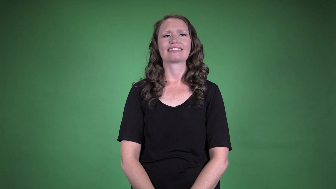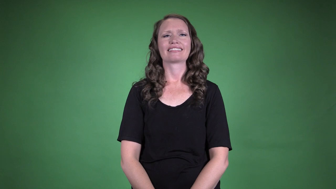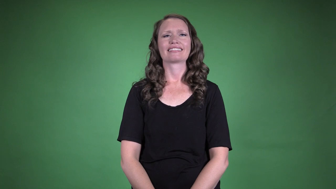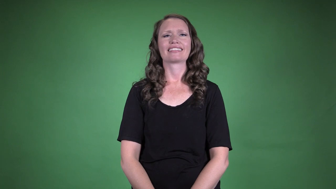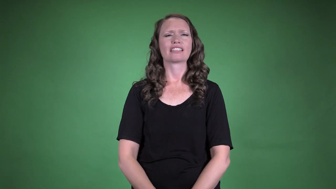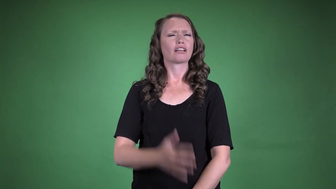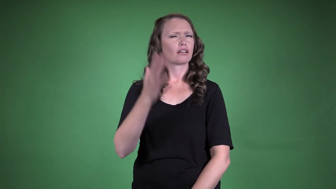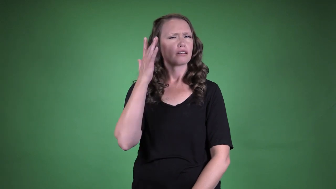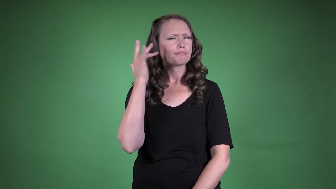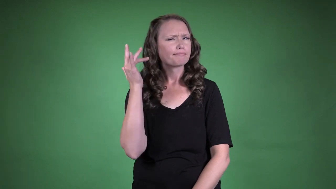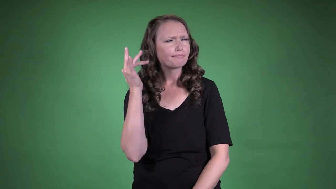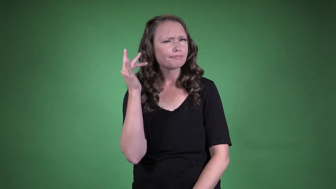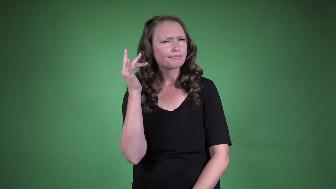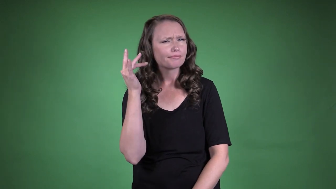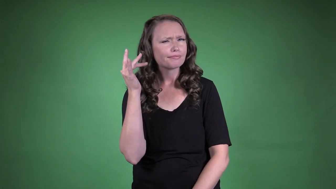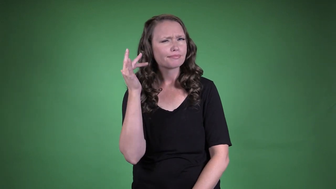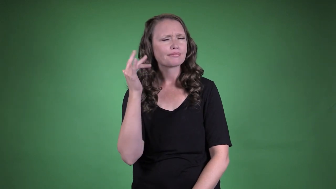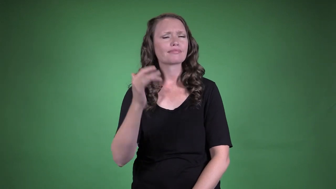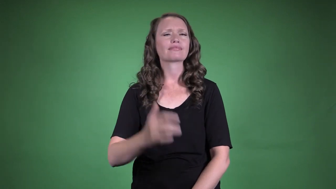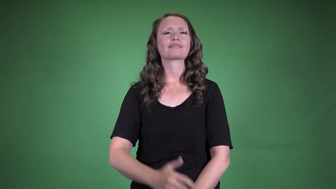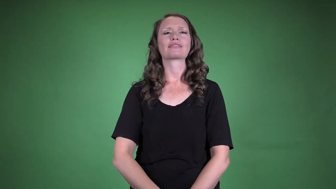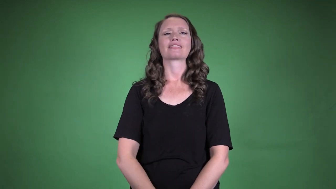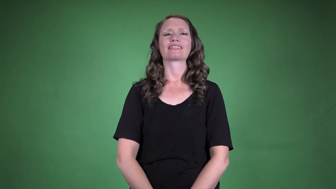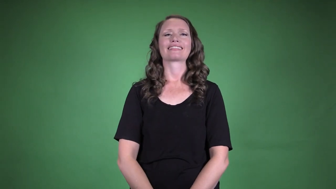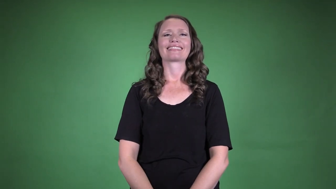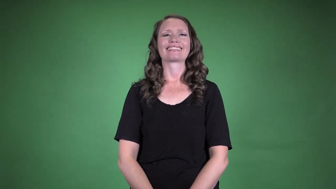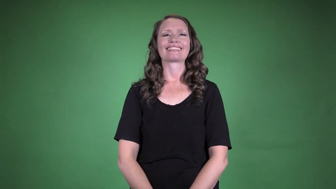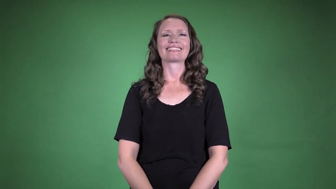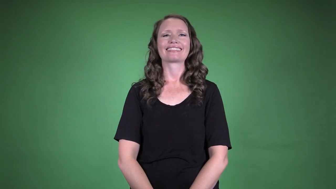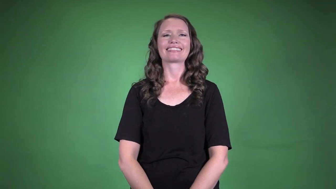why